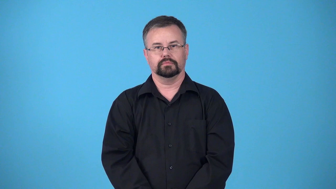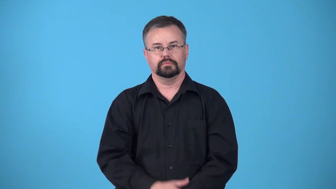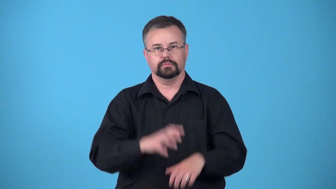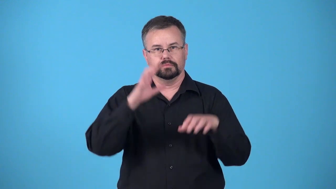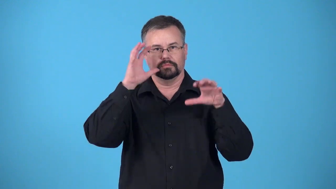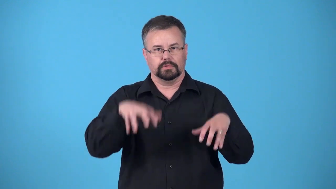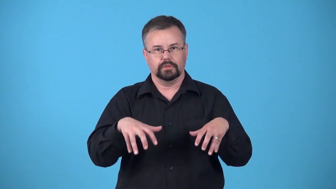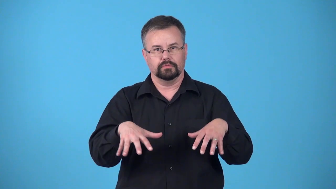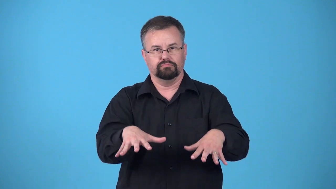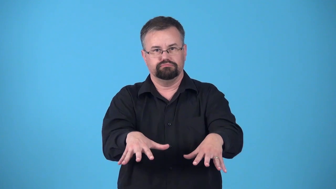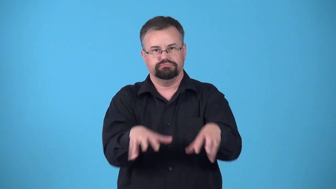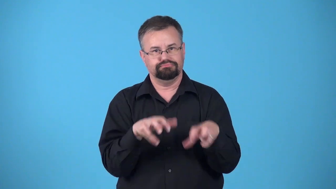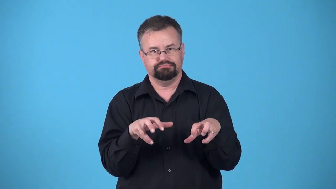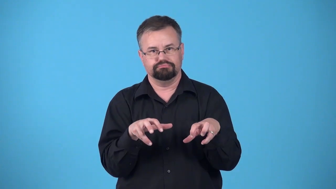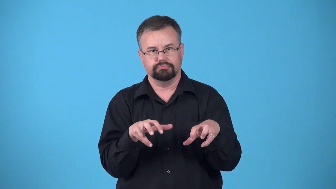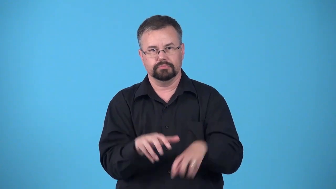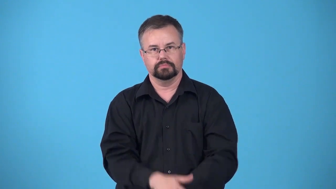aghast